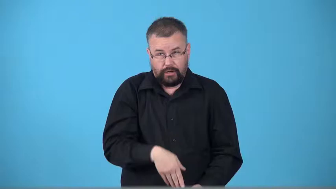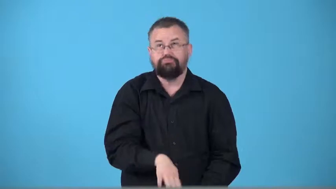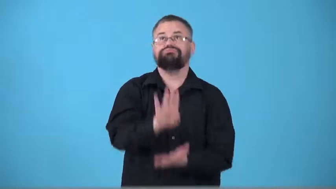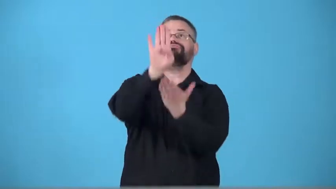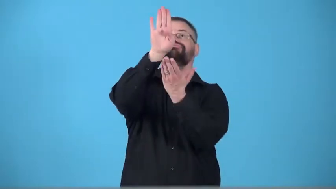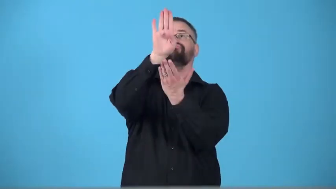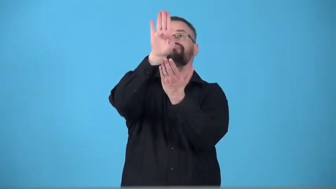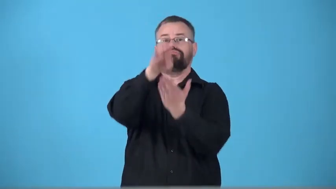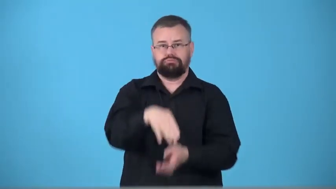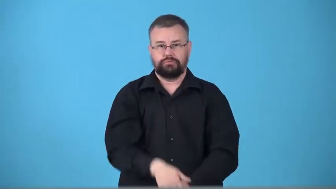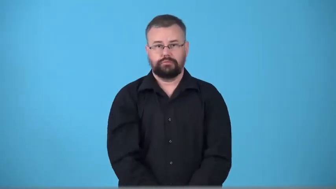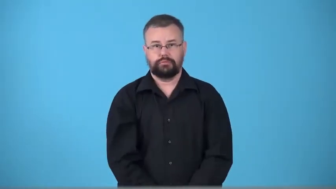trumpet,play a fanfare,come out